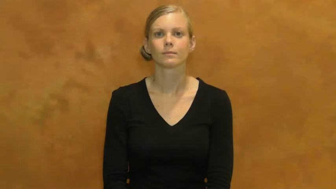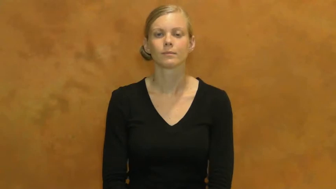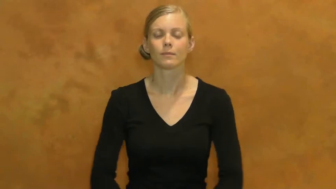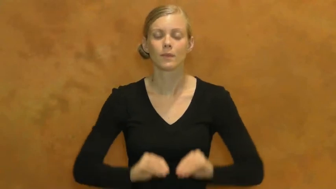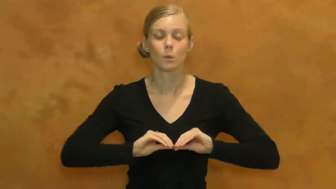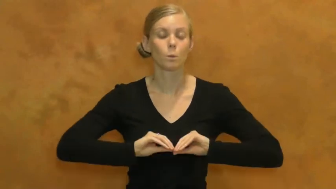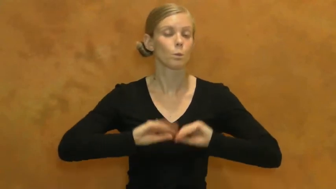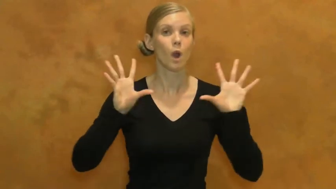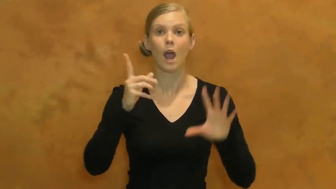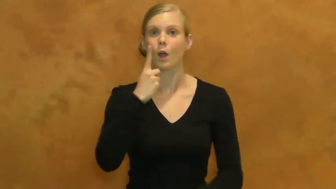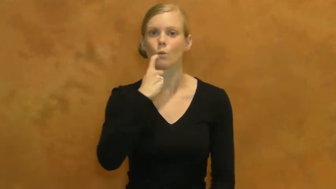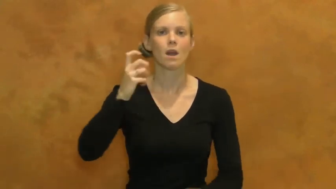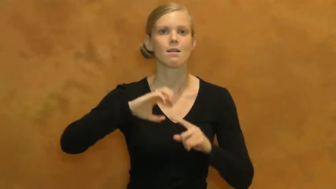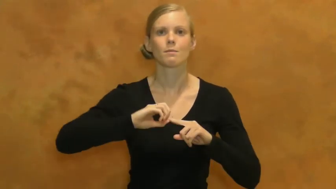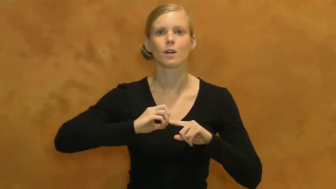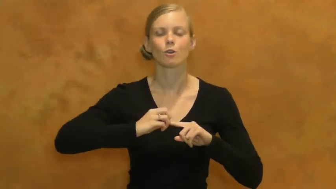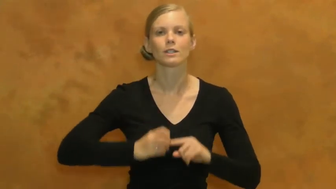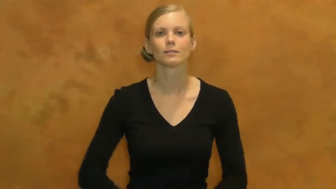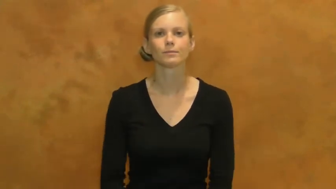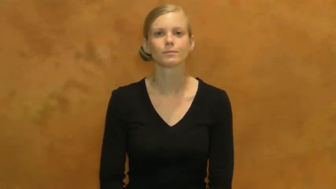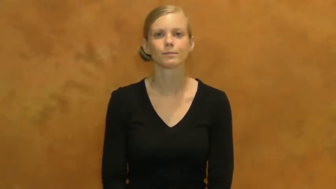cranberry